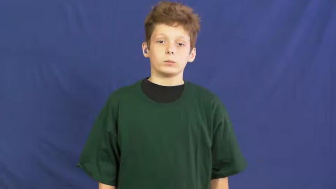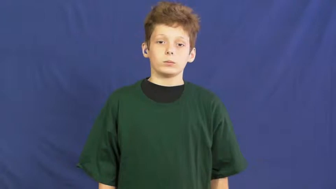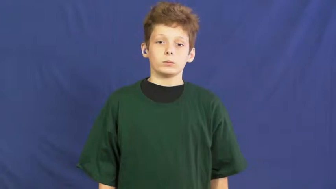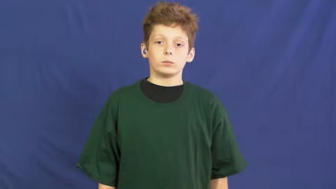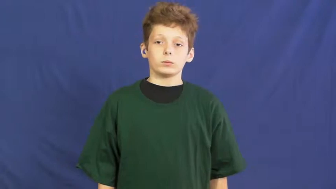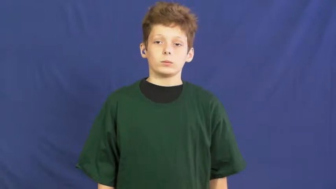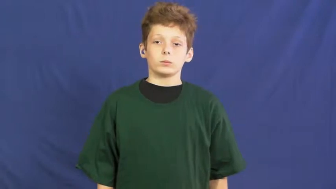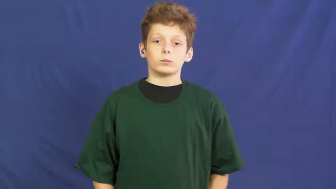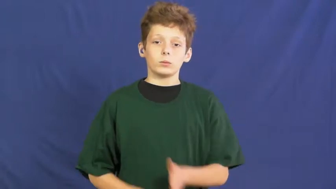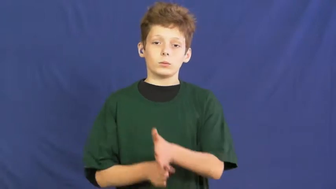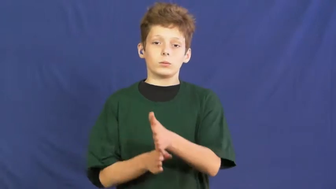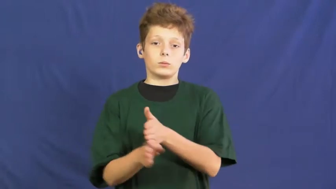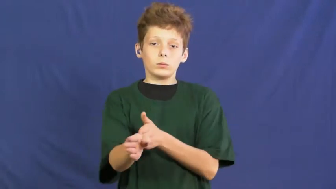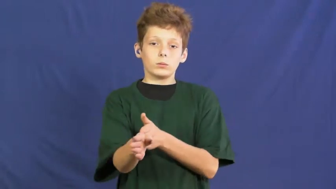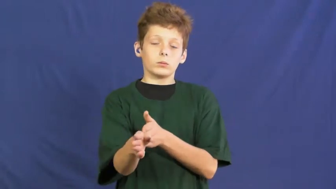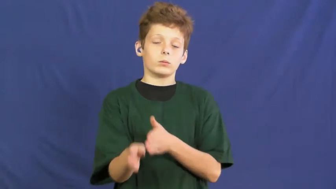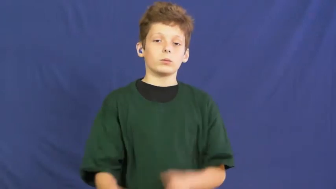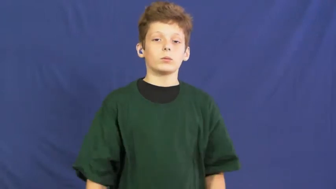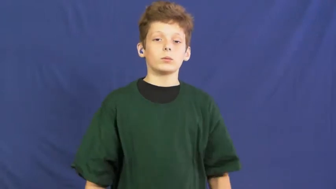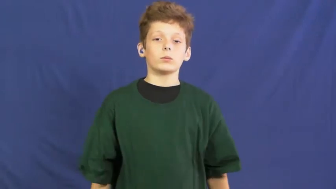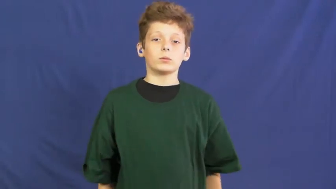minor-degree